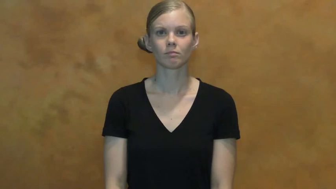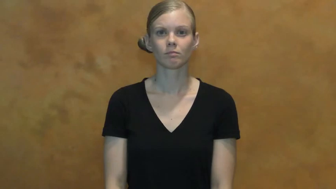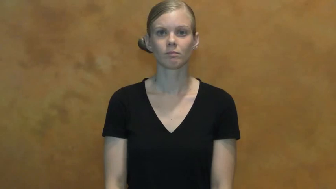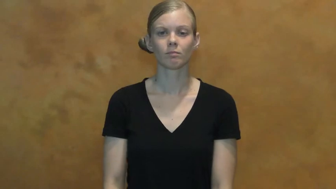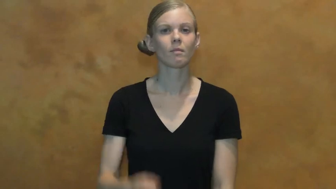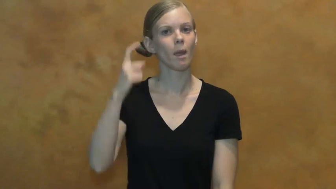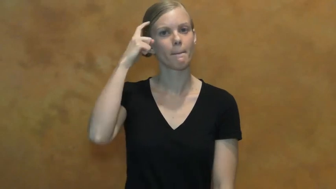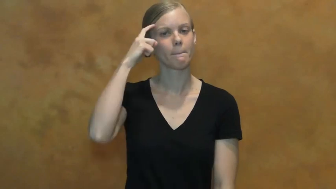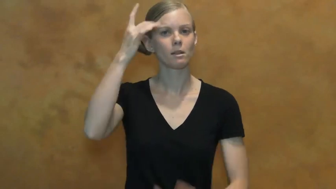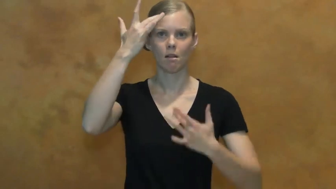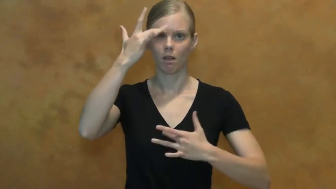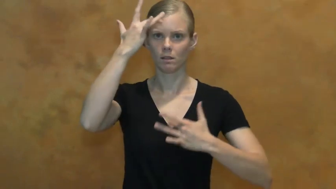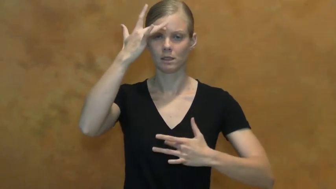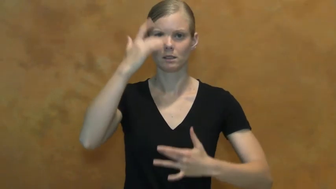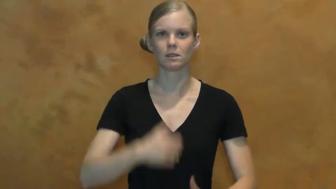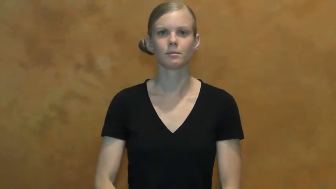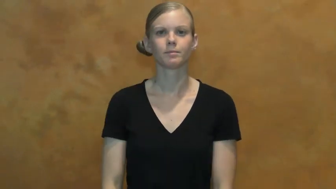mental illness